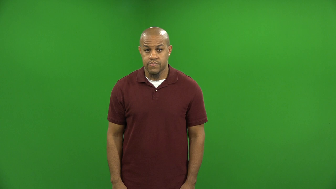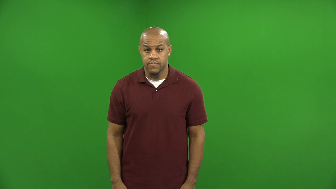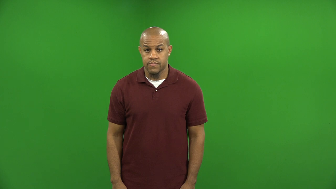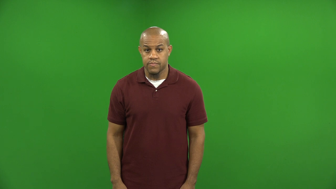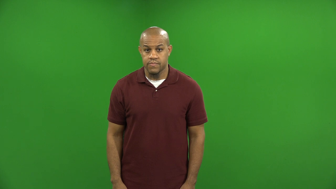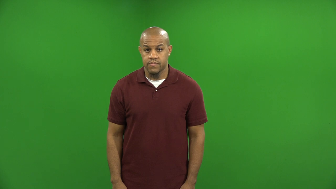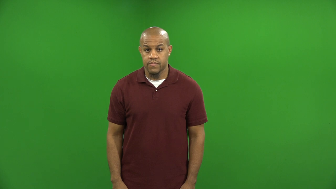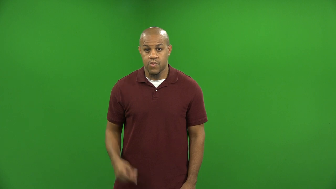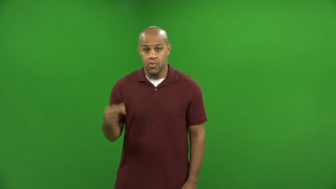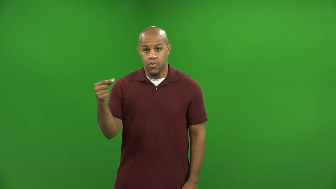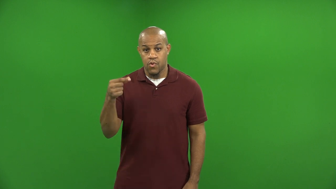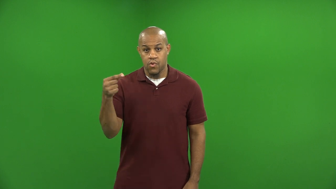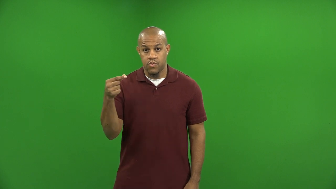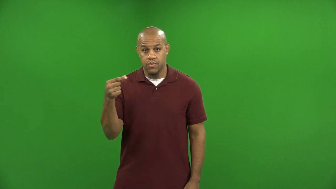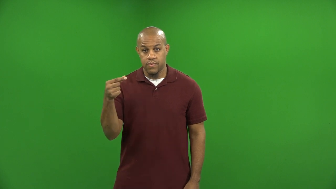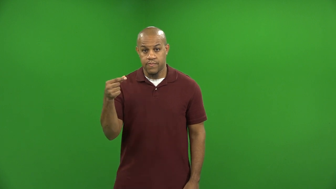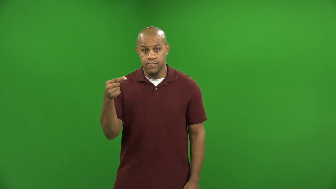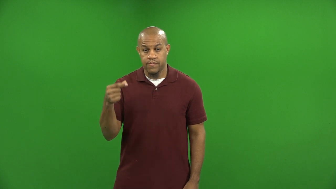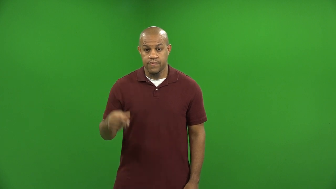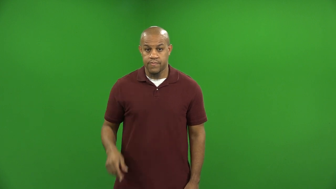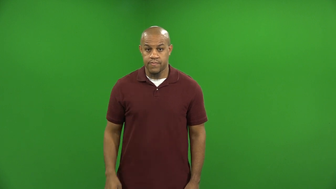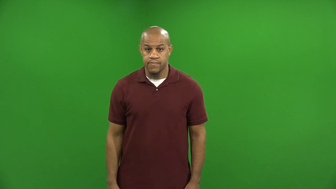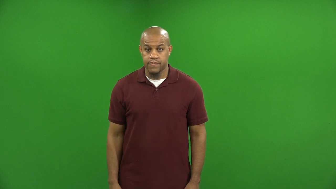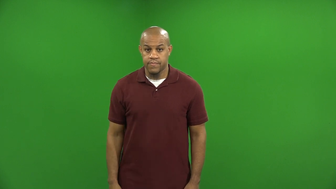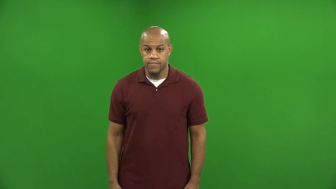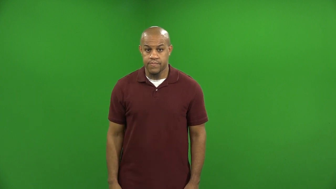Guard